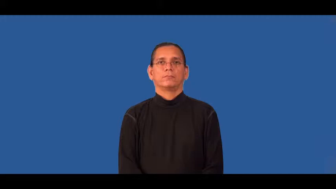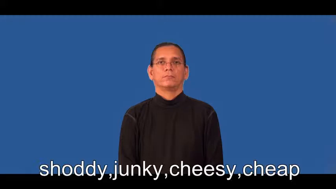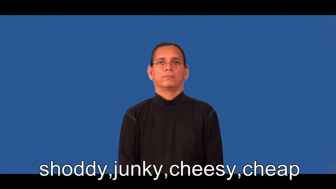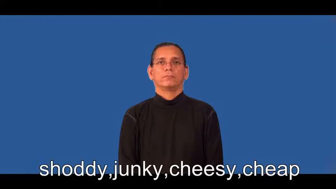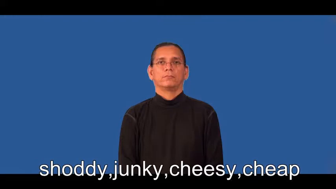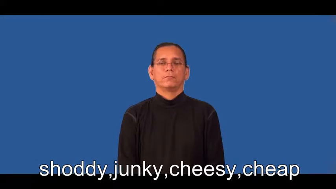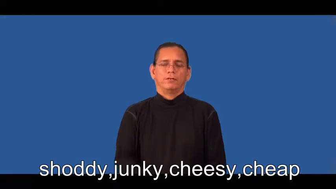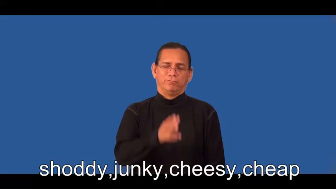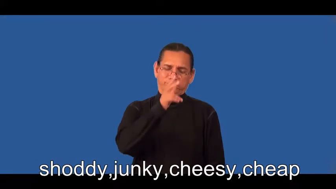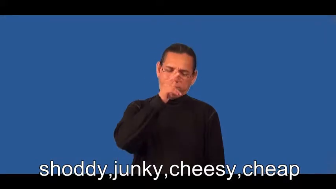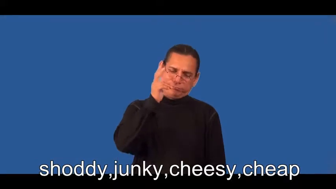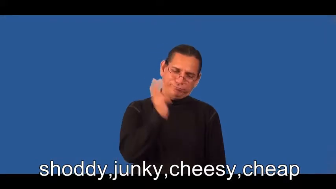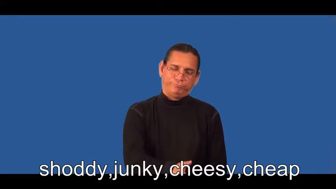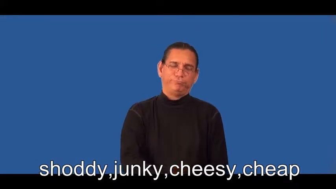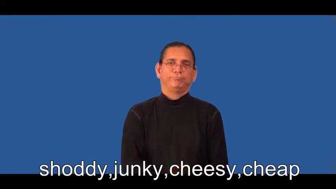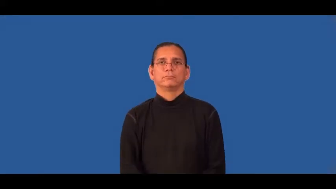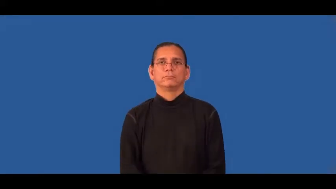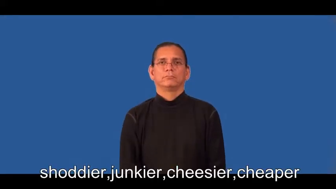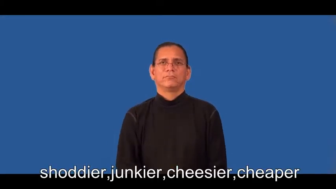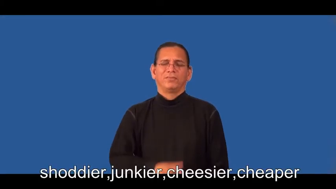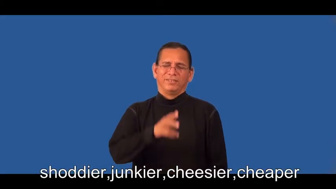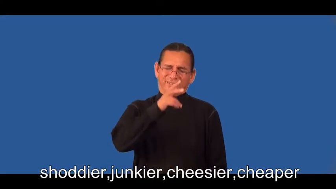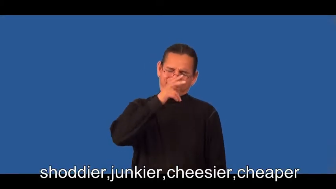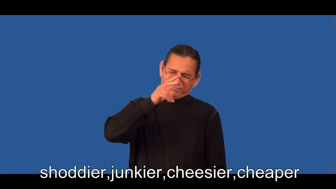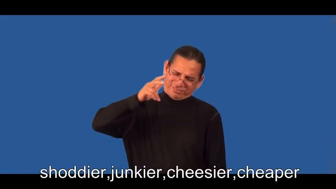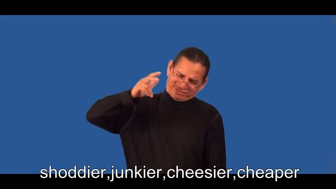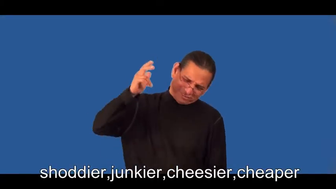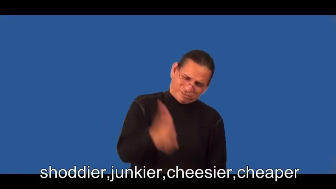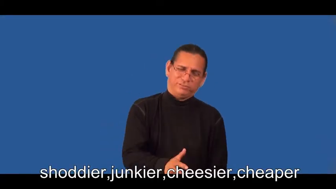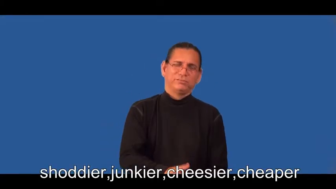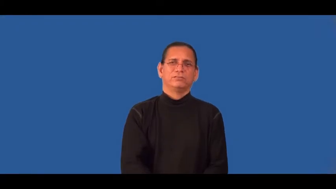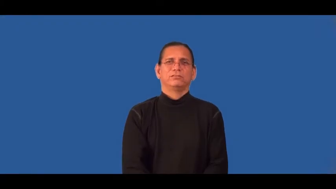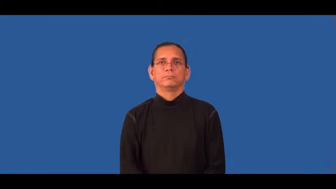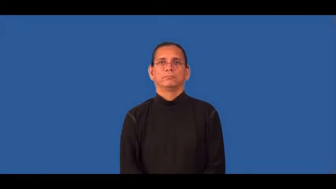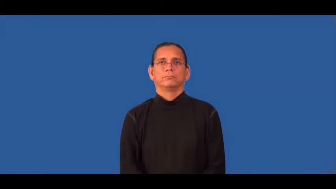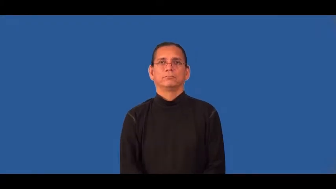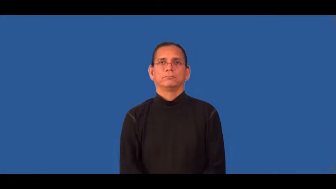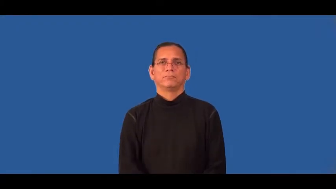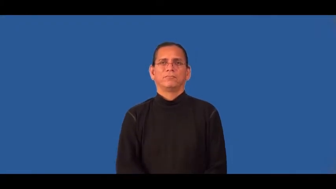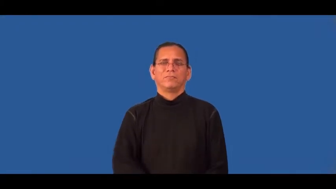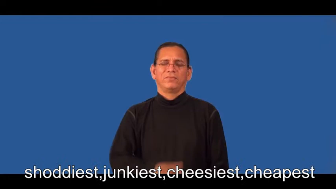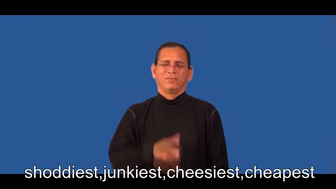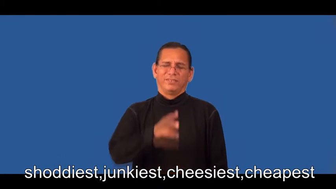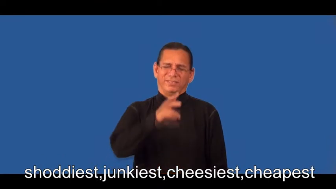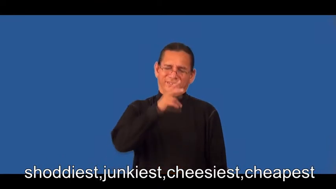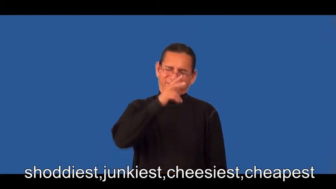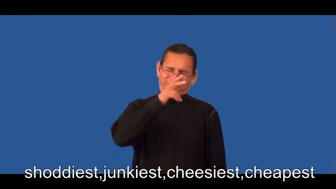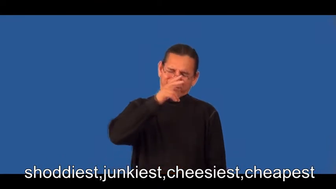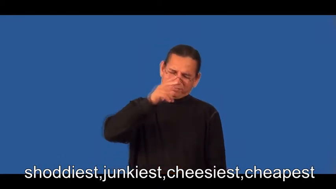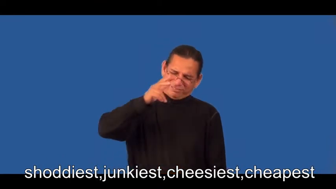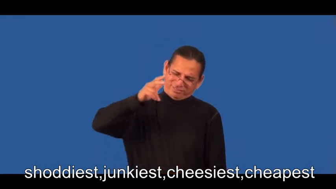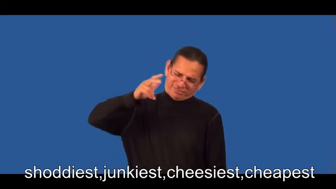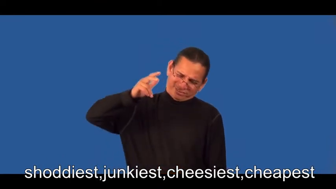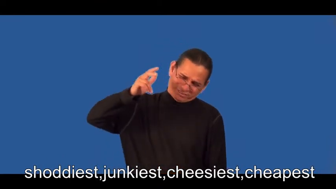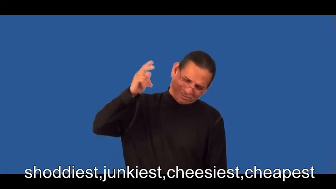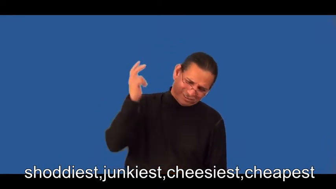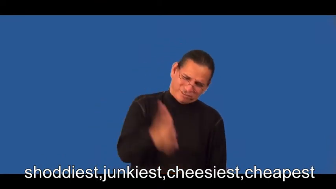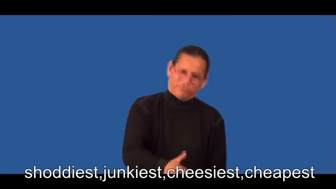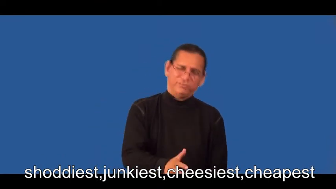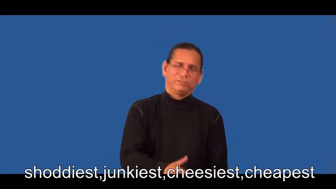shoddier,junkier,cheesier,cheaper,shoddiest,junkiest,cheesiest,cheapest